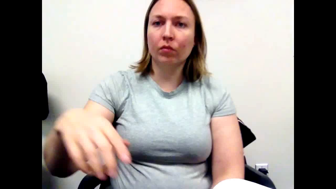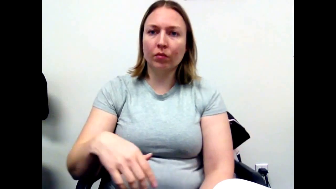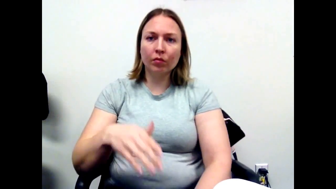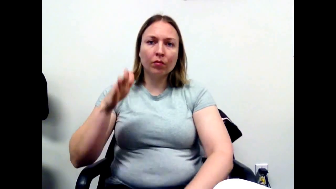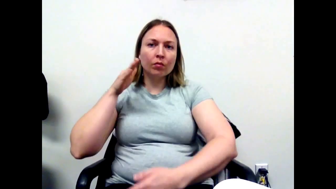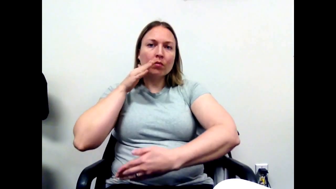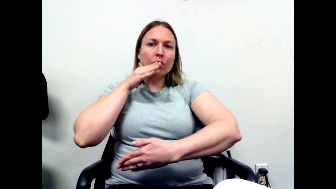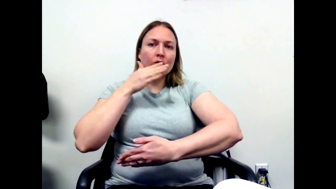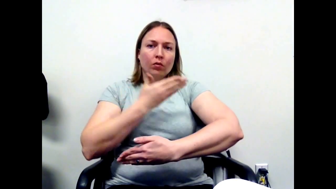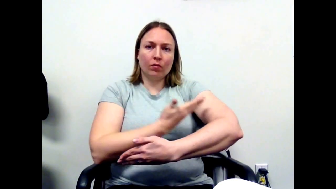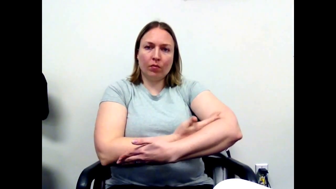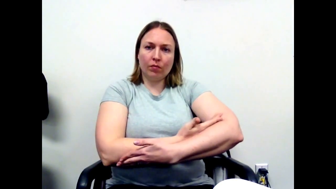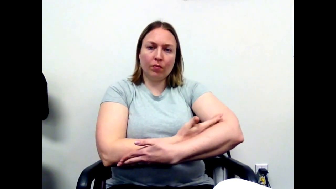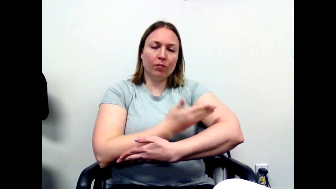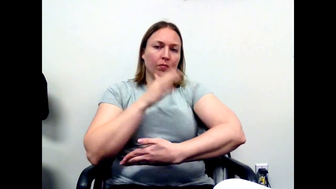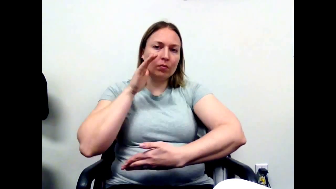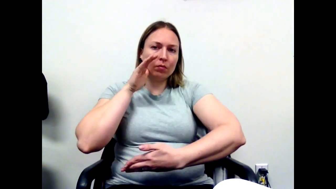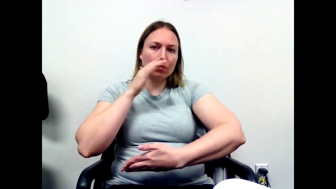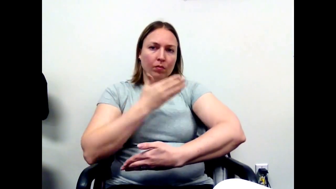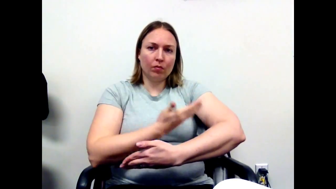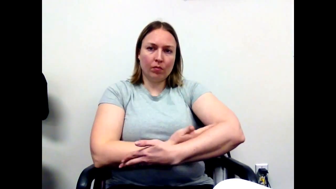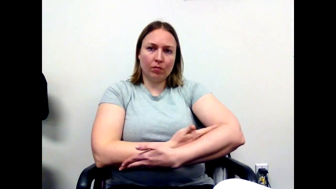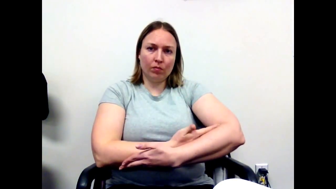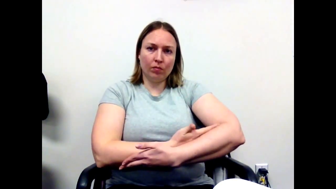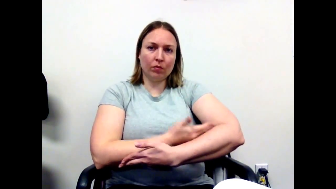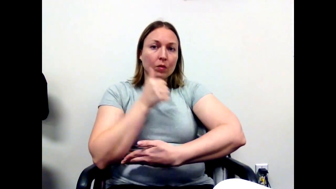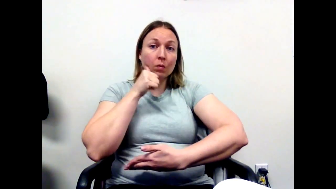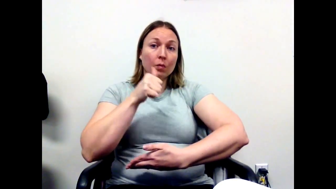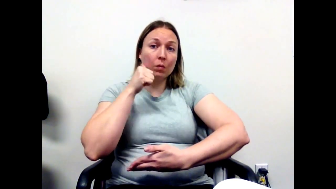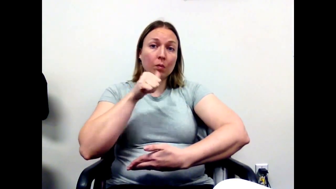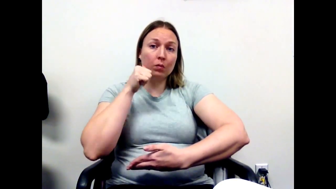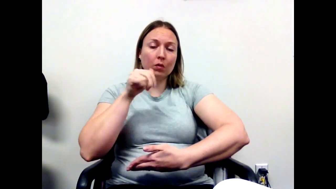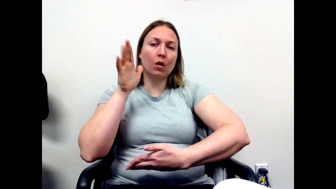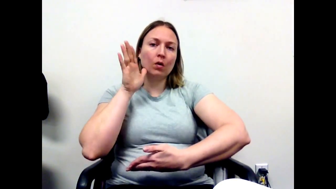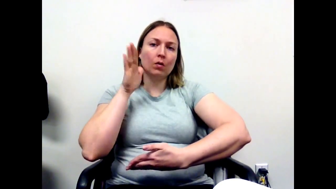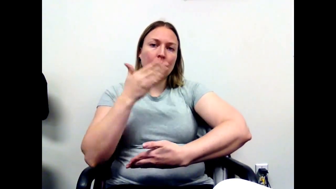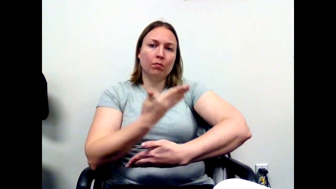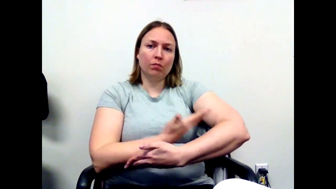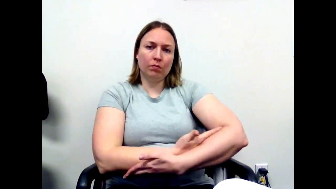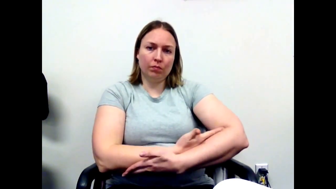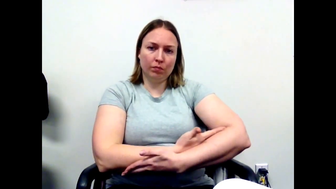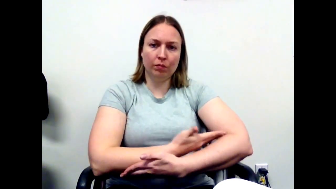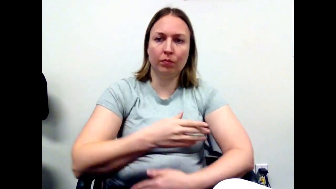DAUGHTER